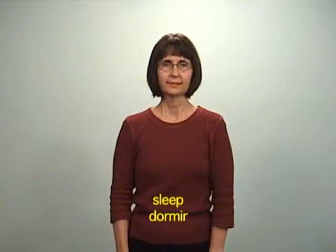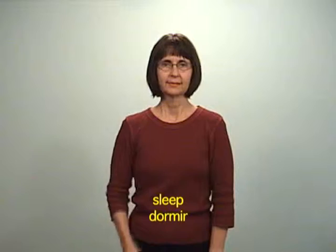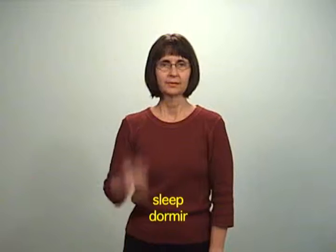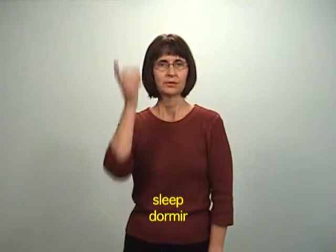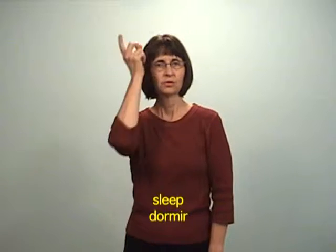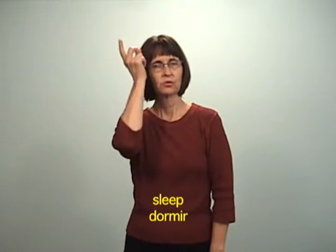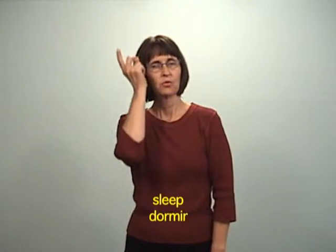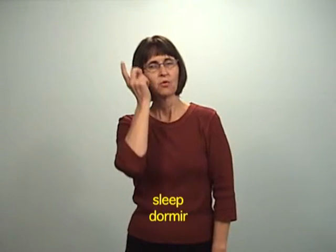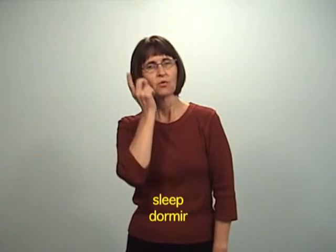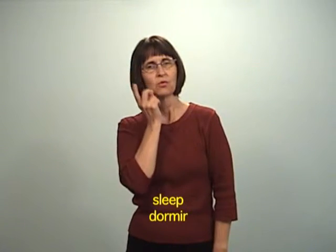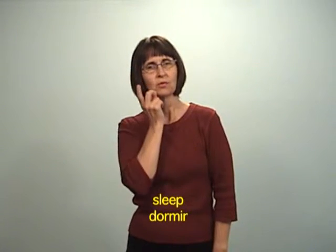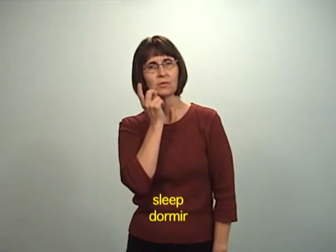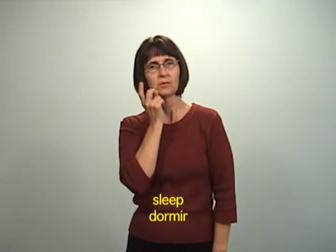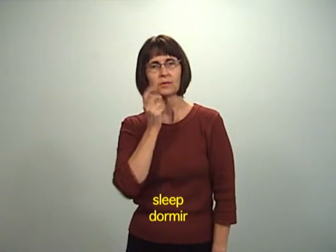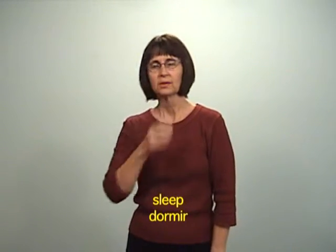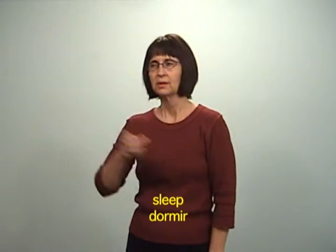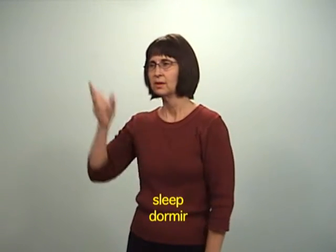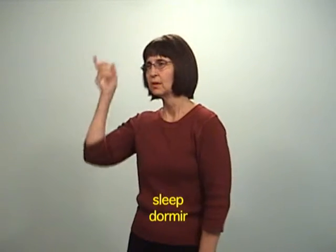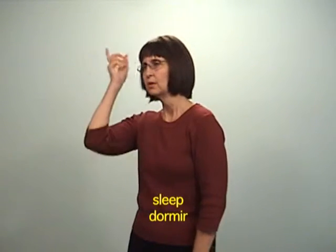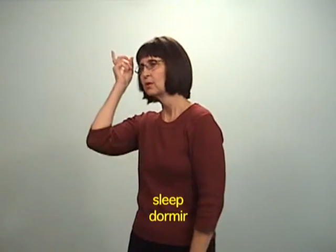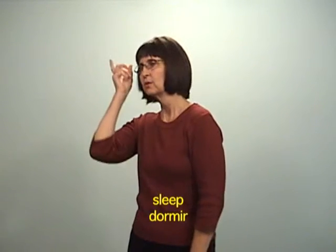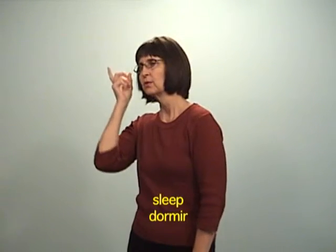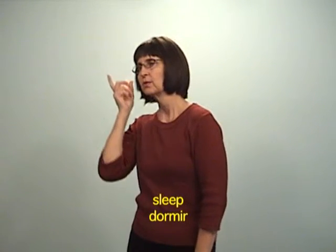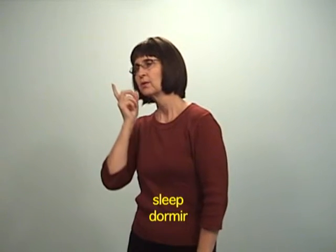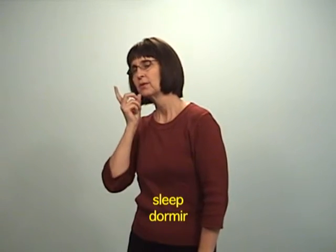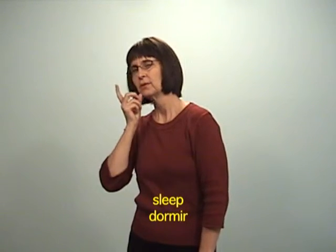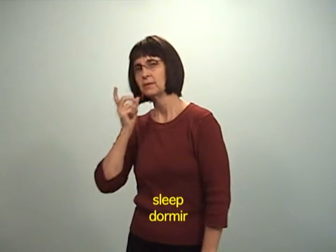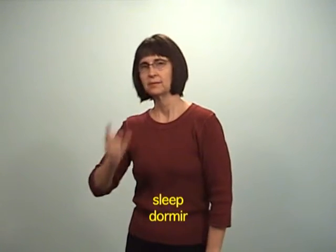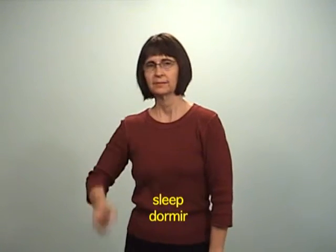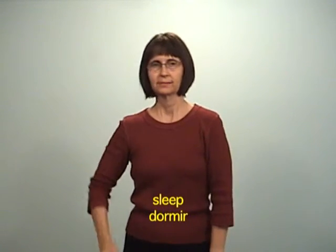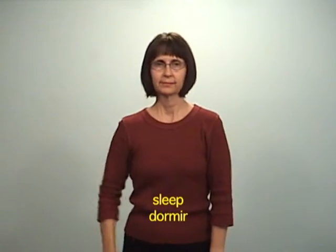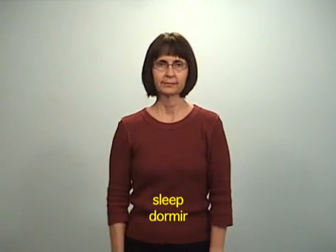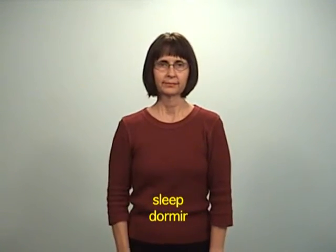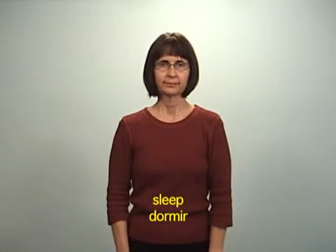Sleep